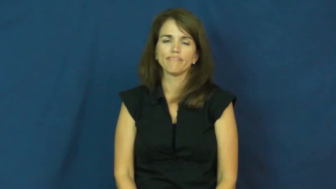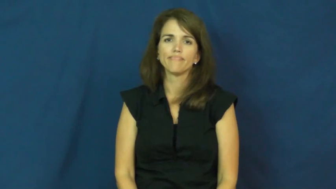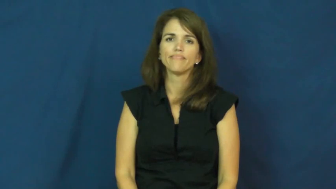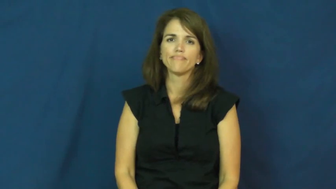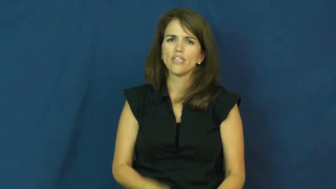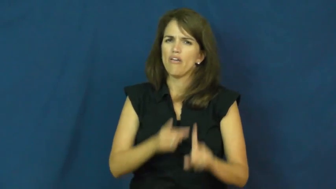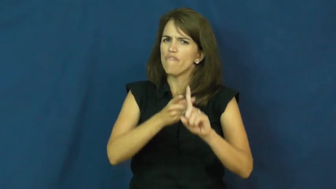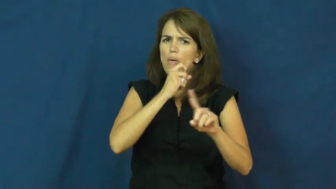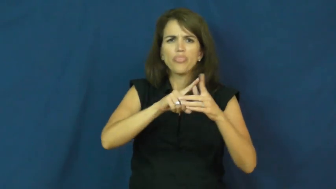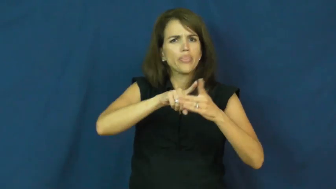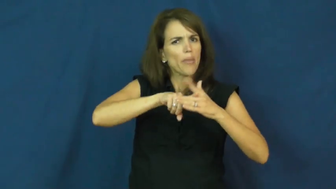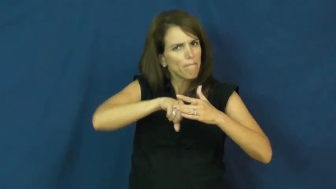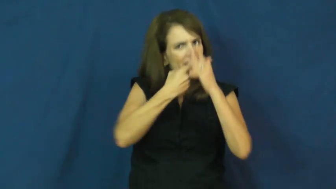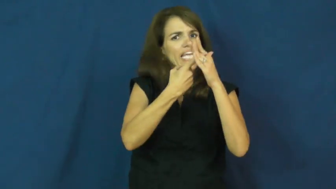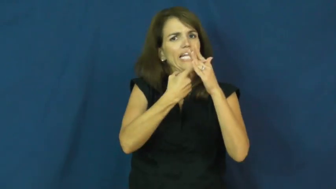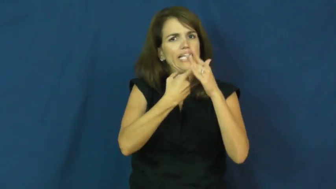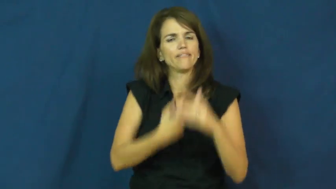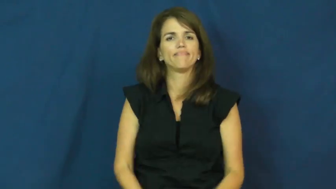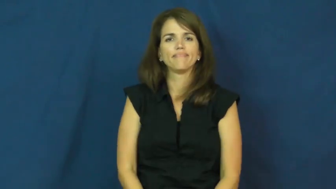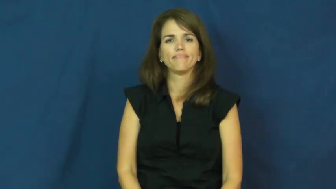from day one